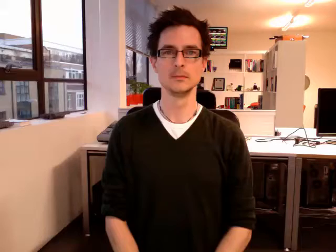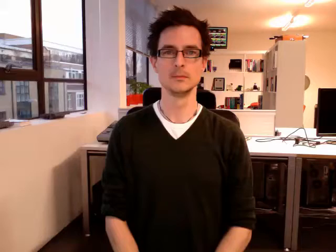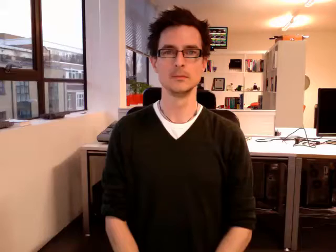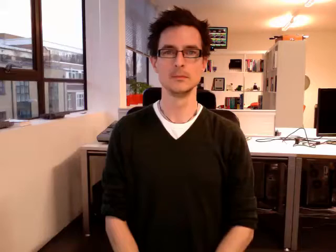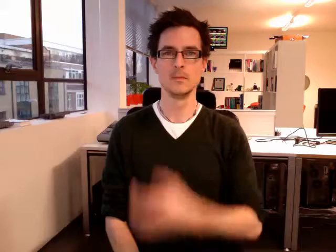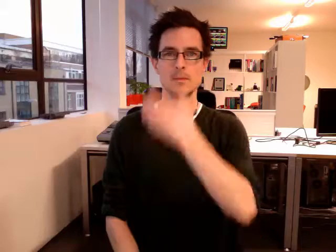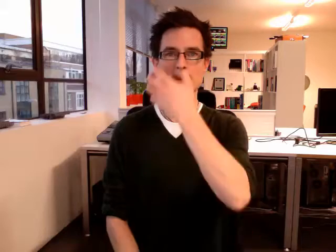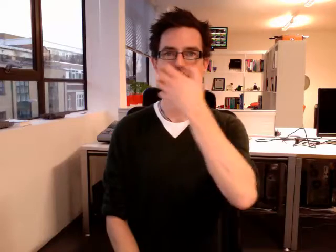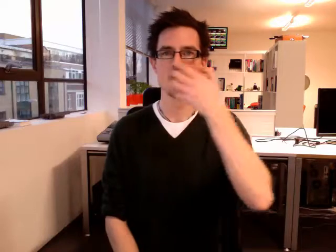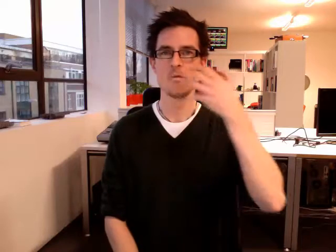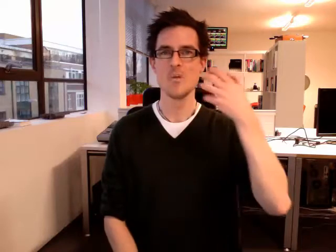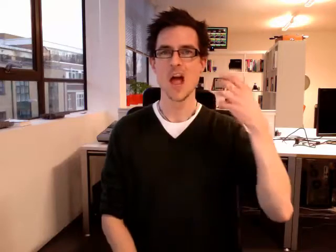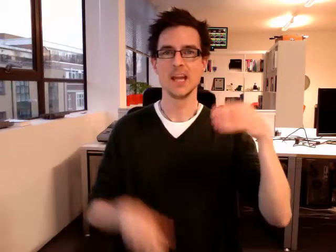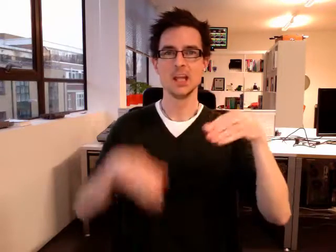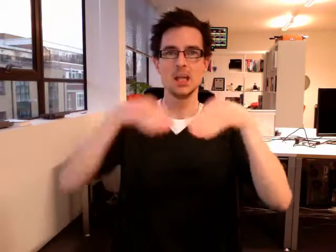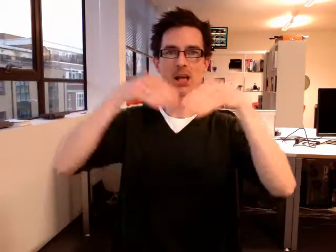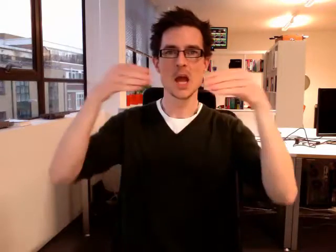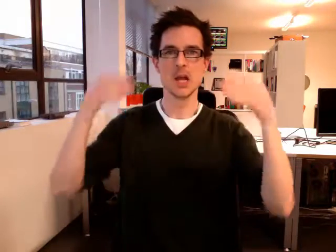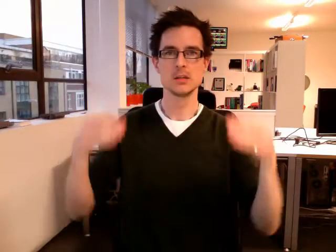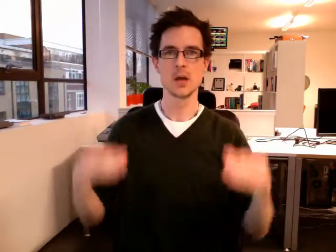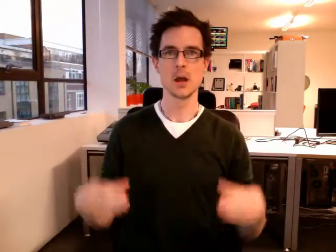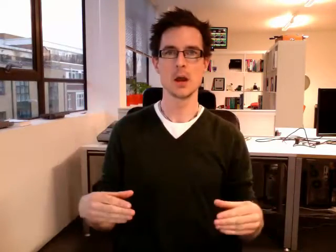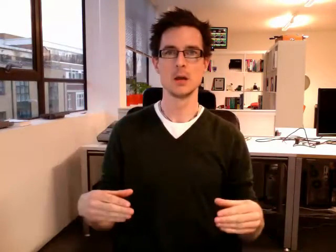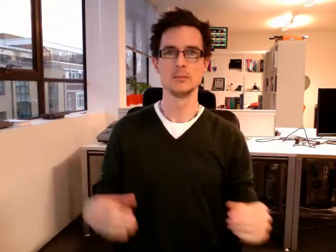radiator